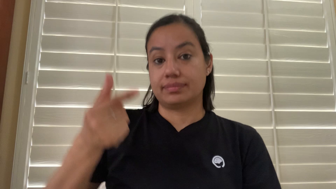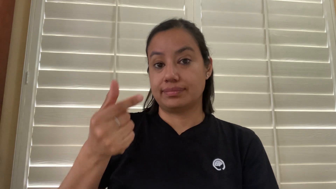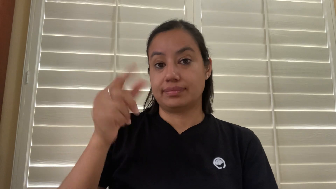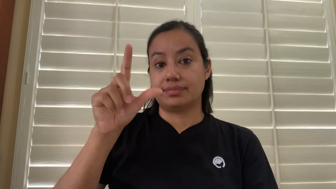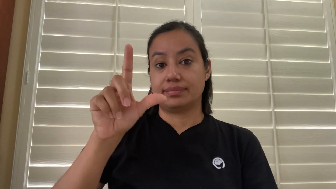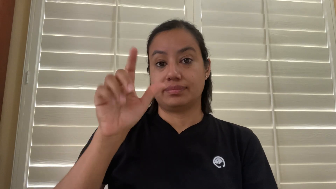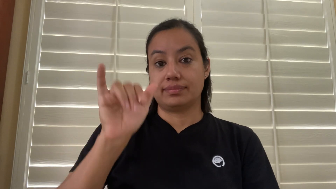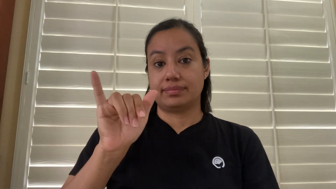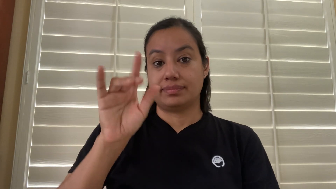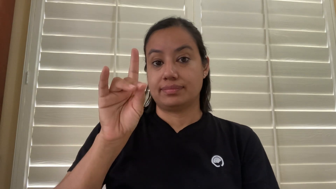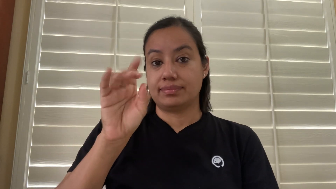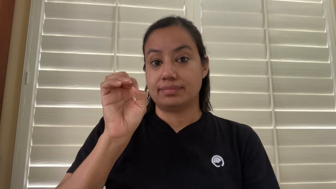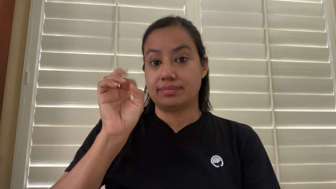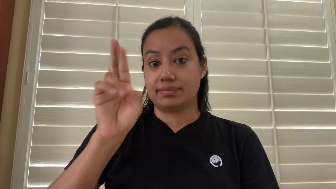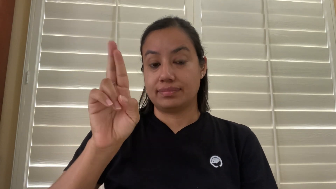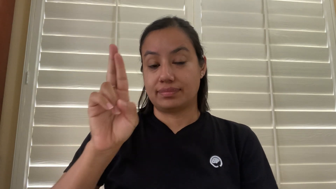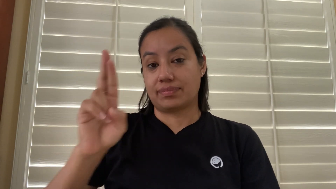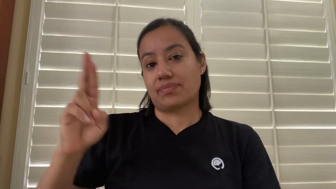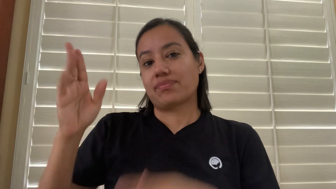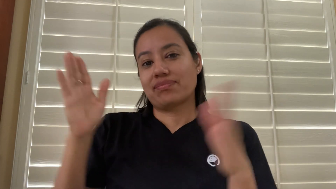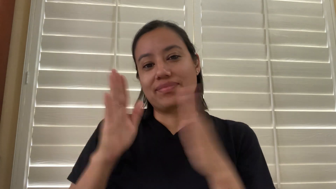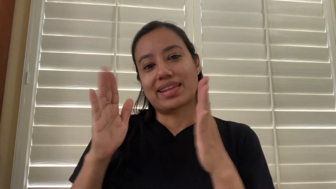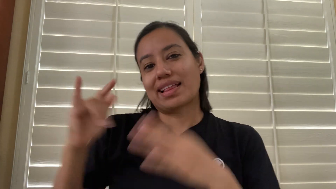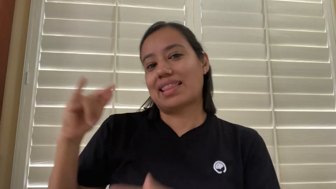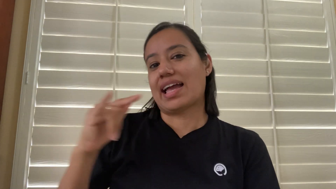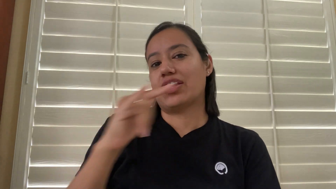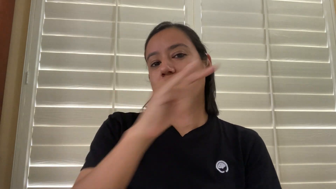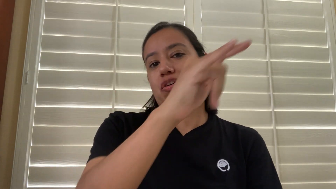GLIDER